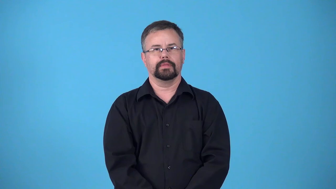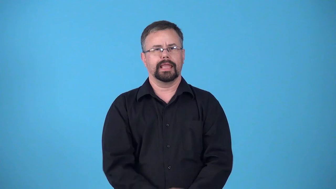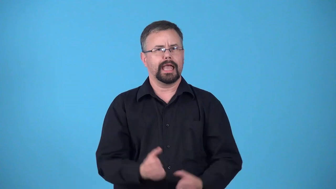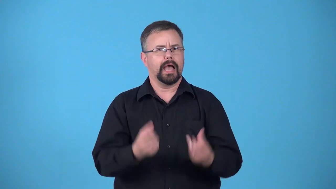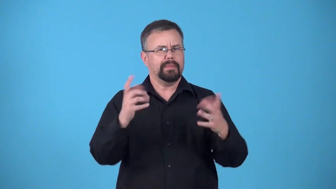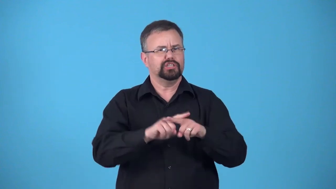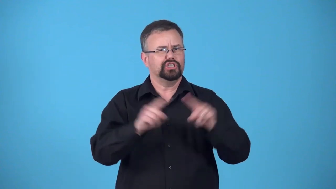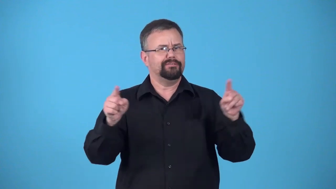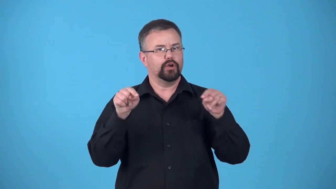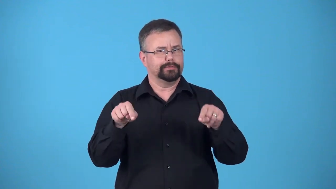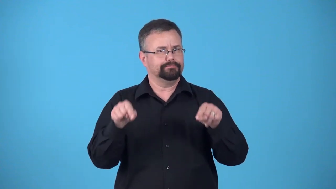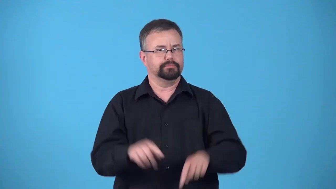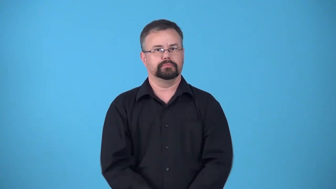by